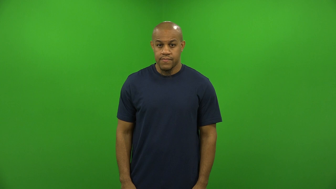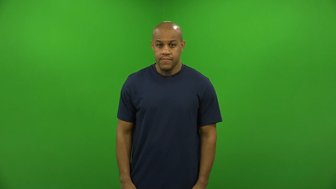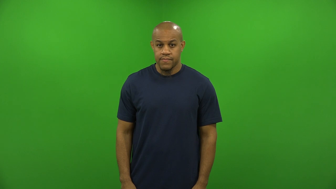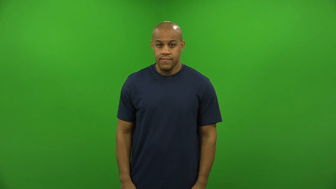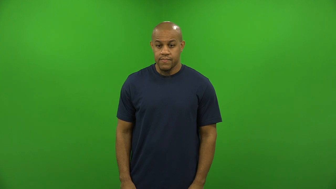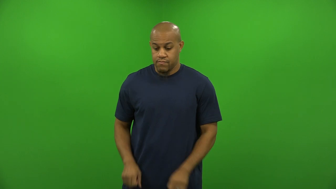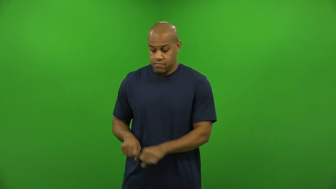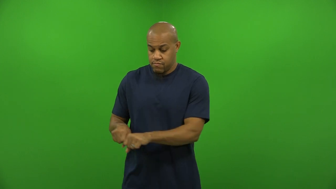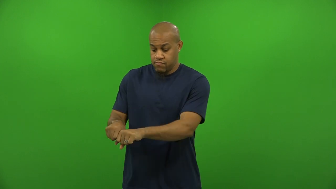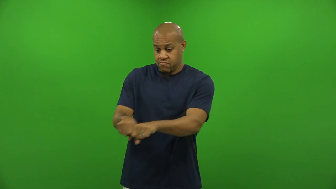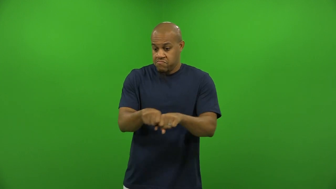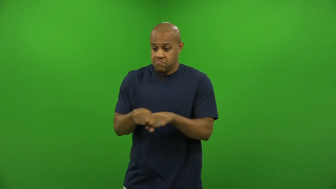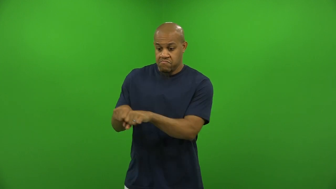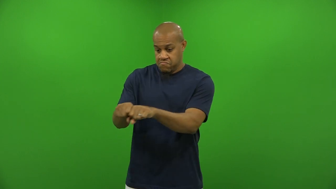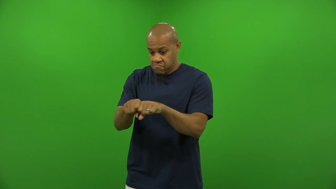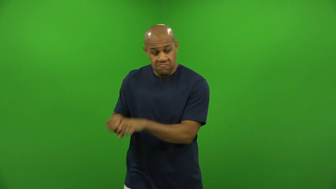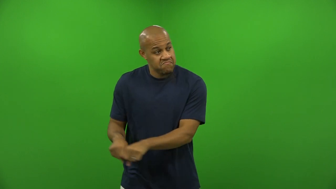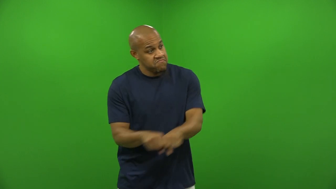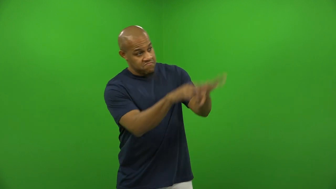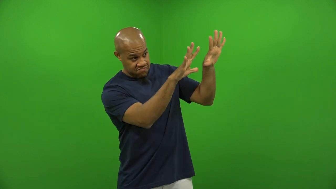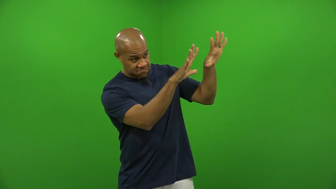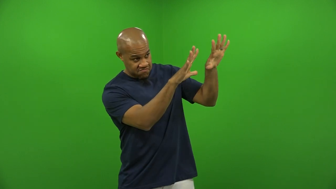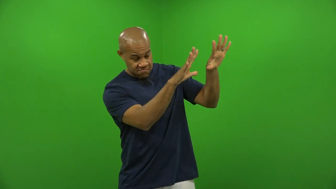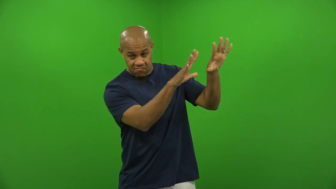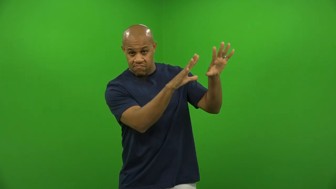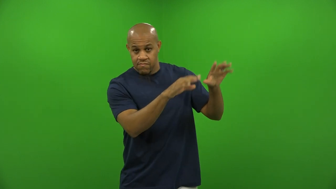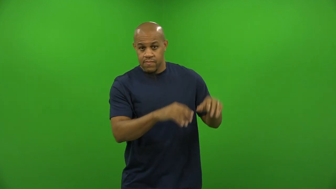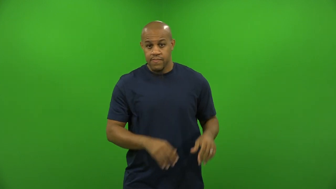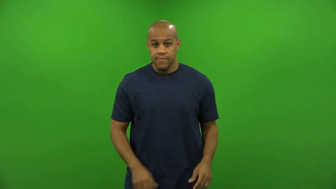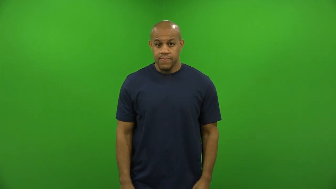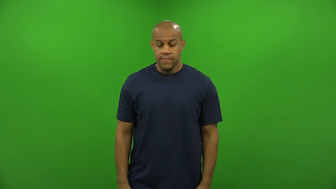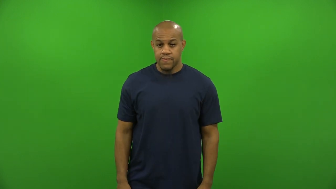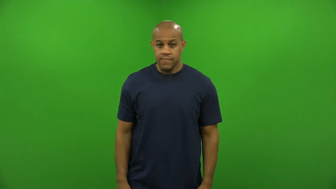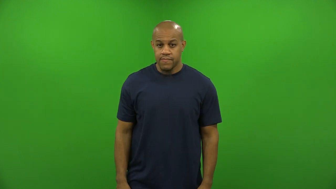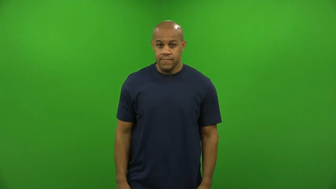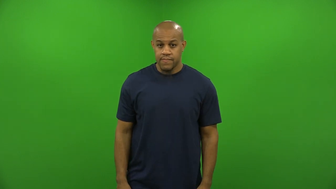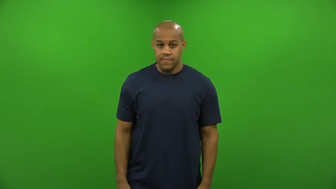Throw hammer